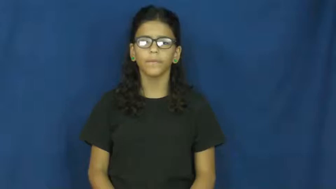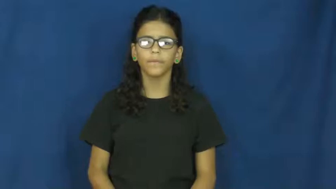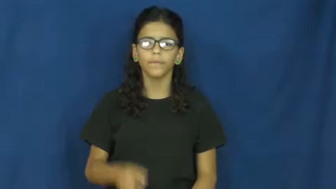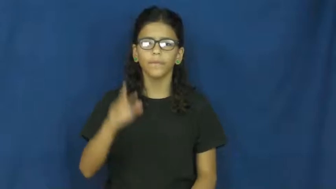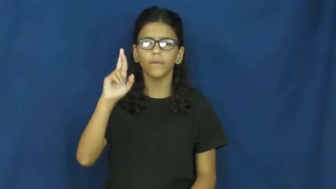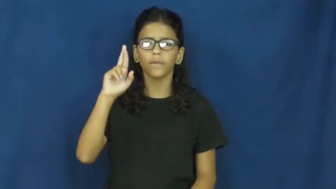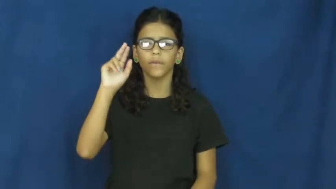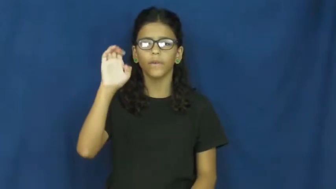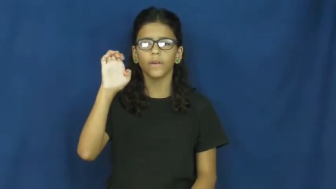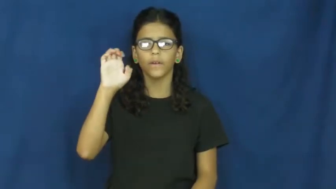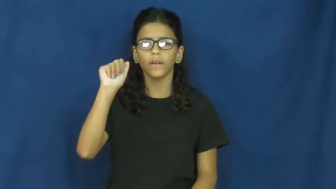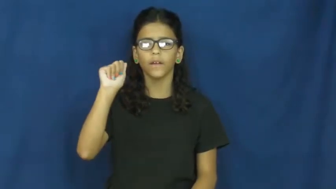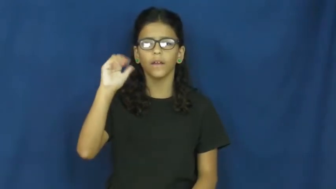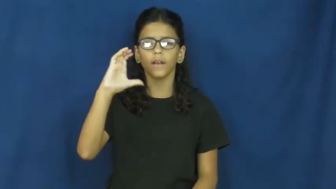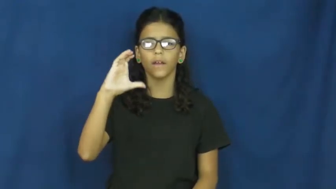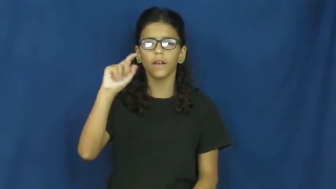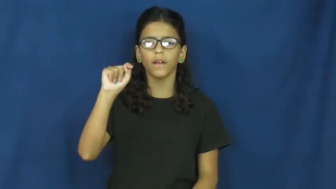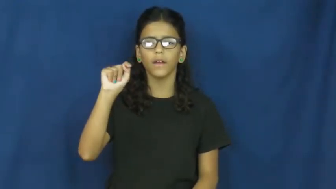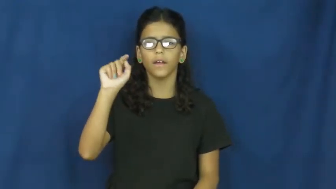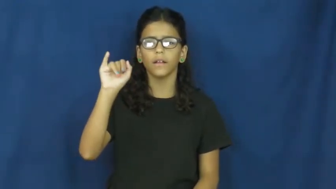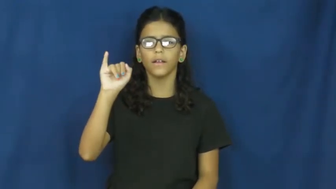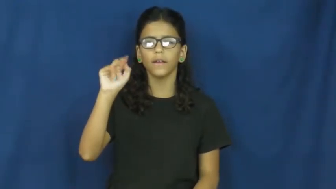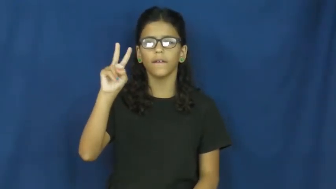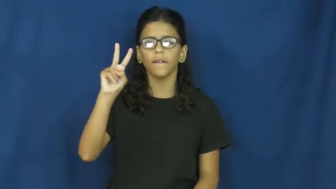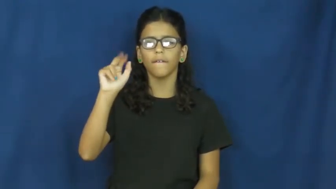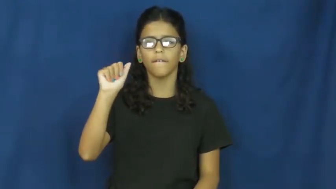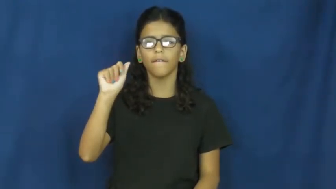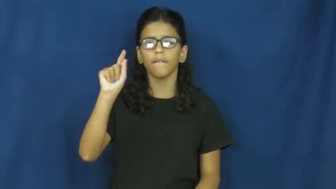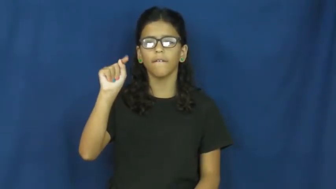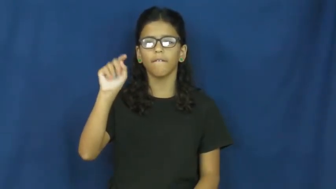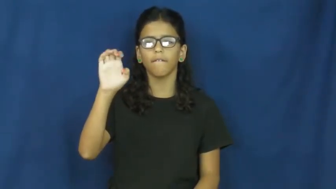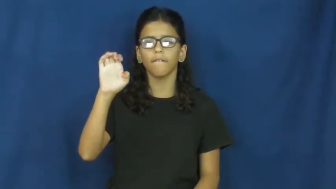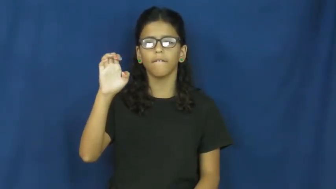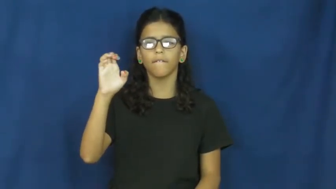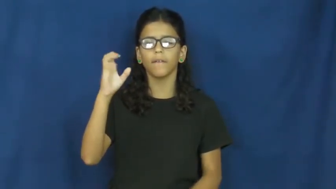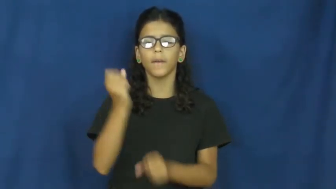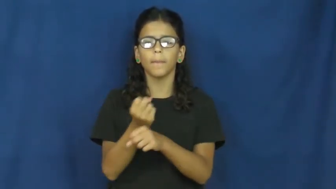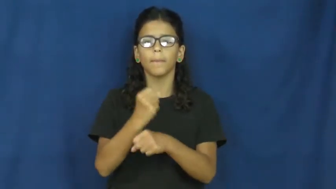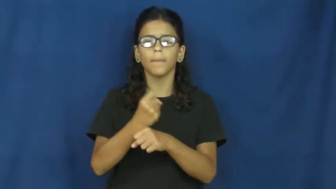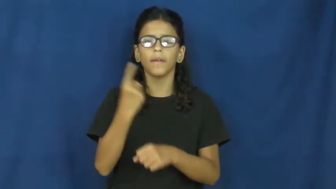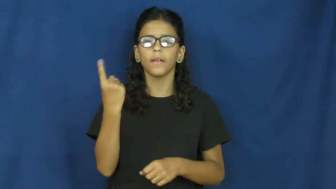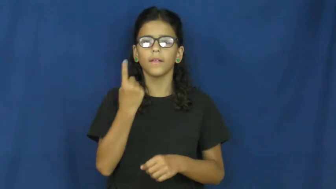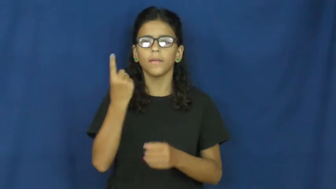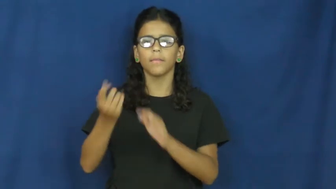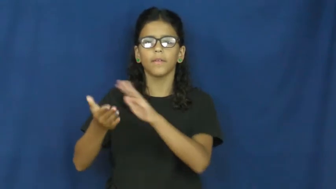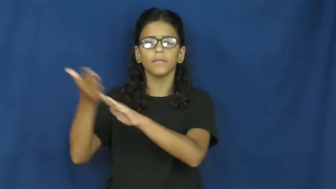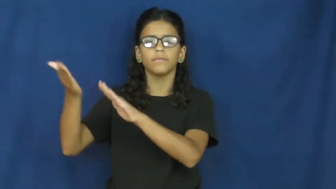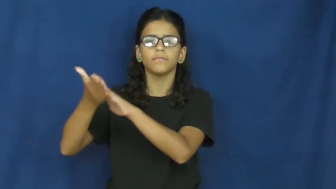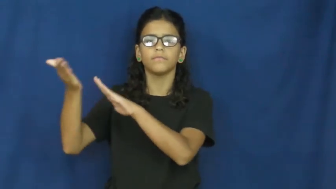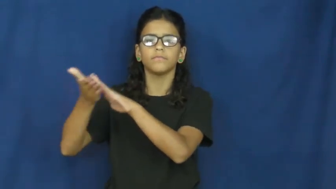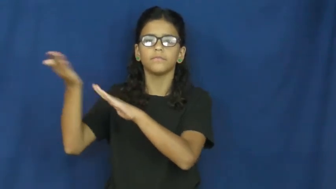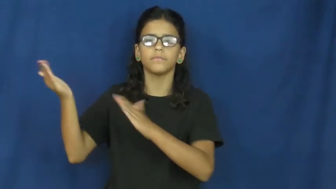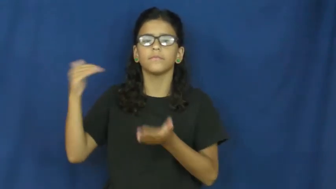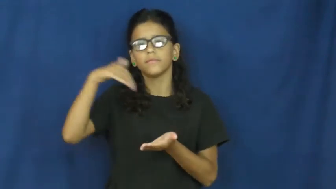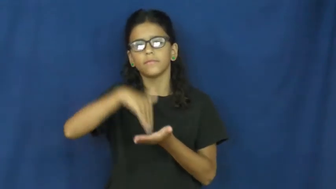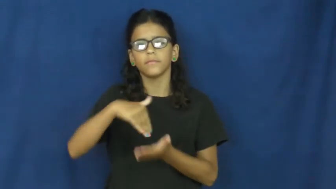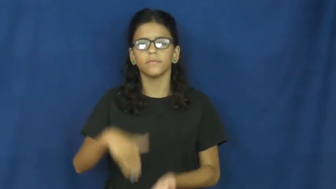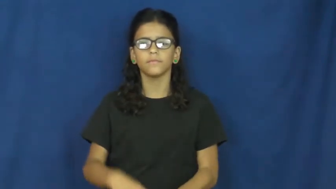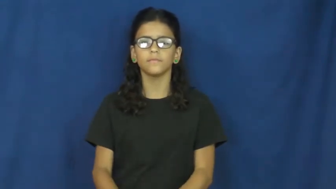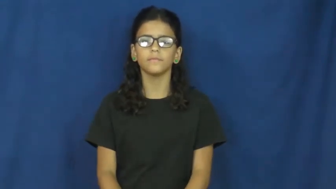reactivate